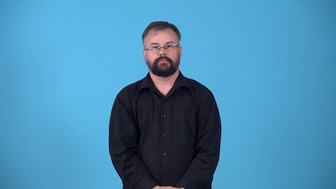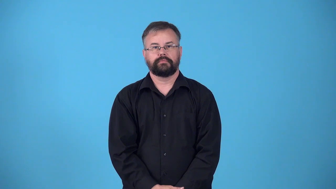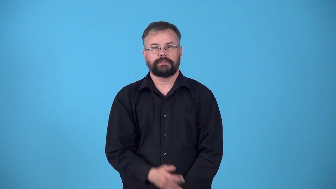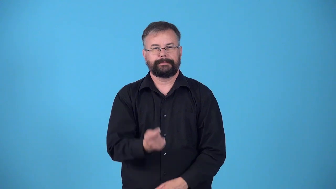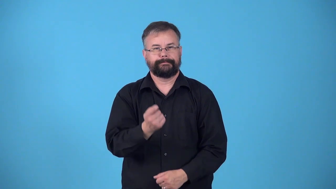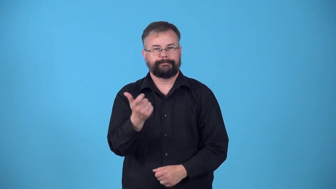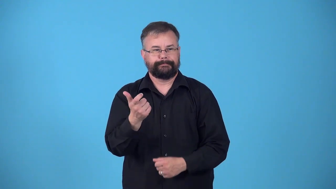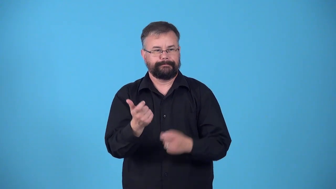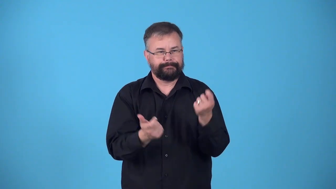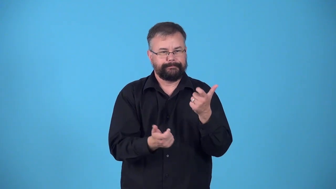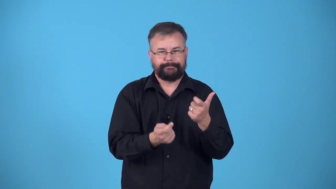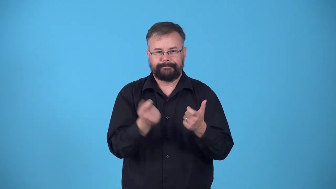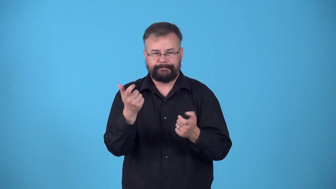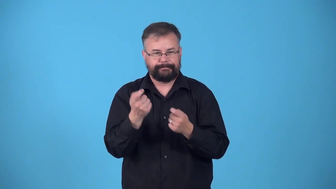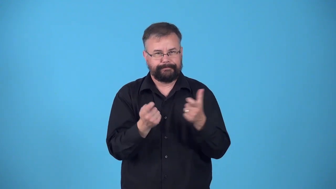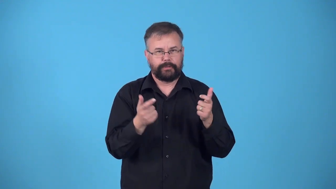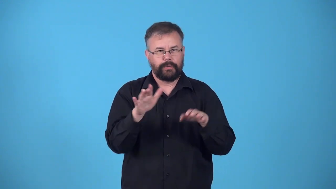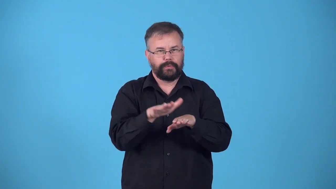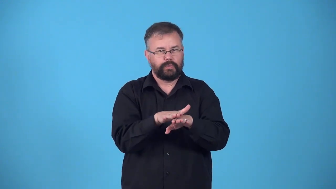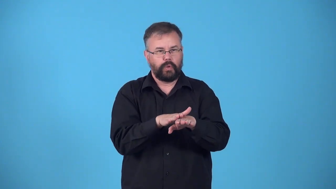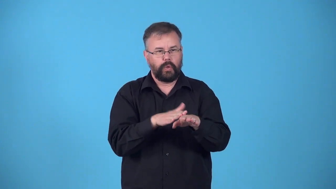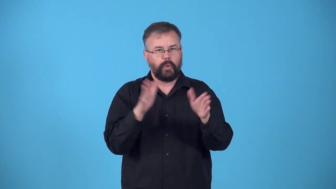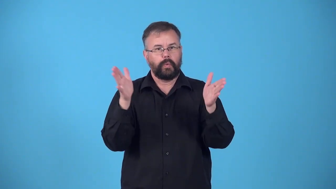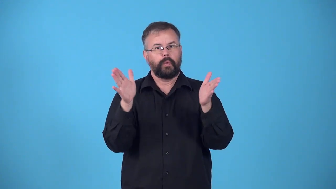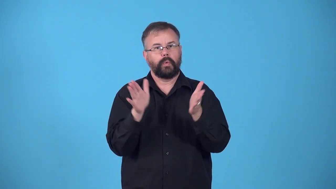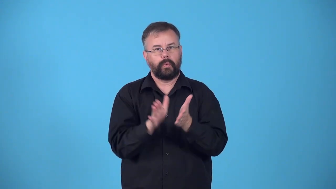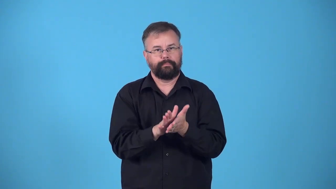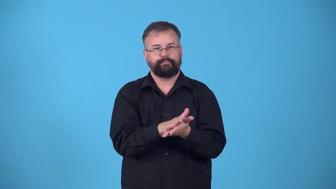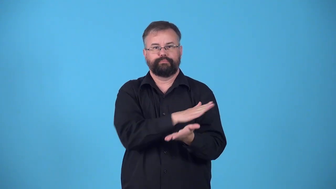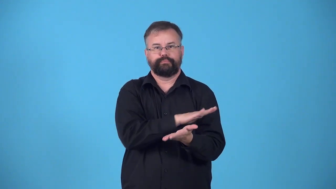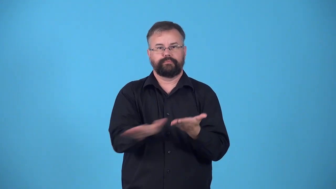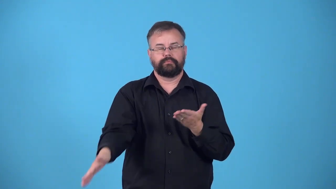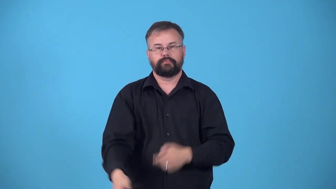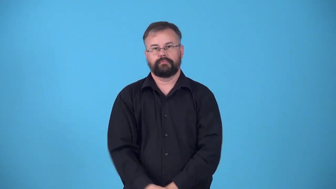phase out